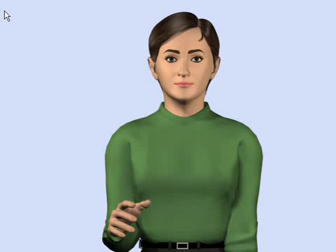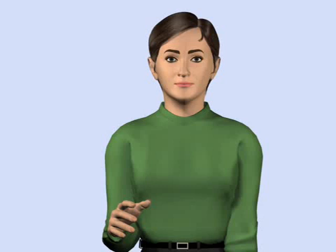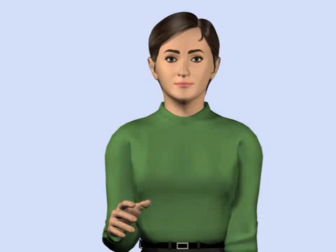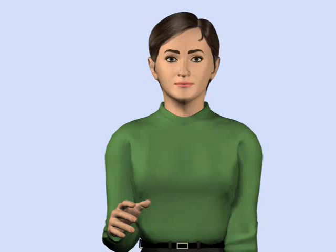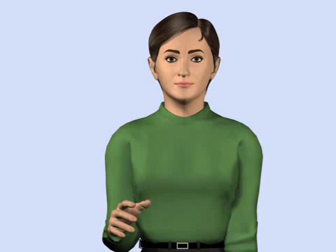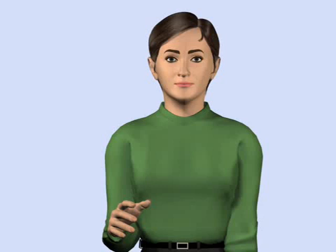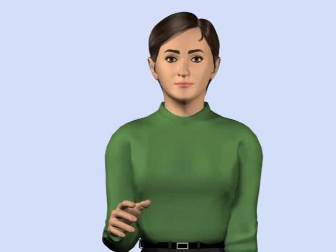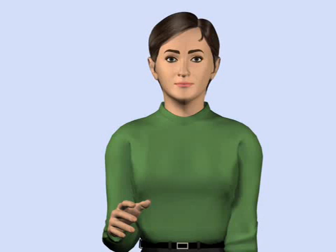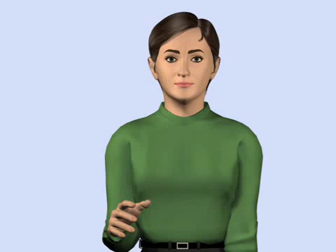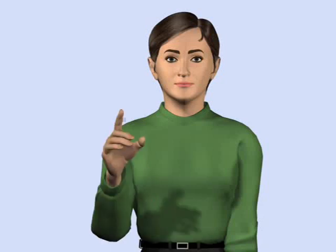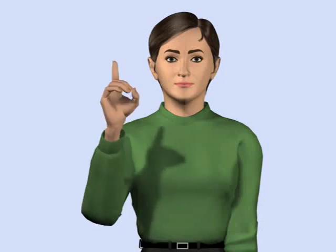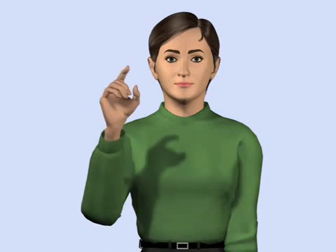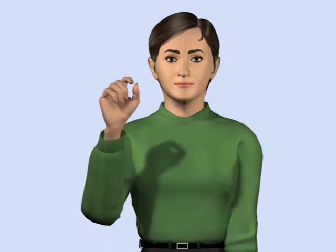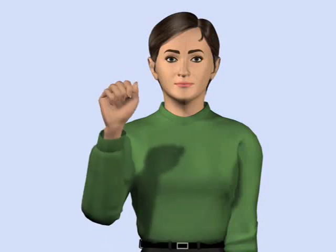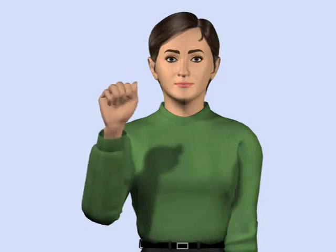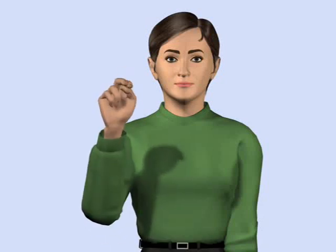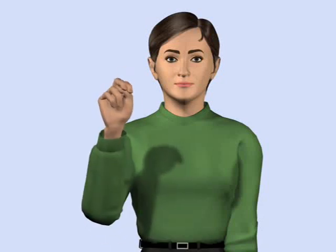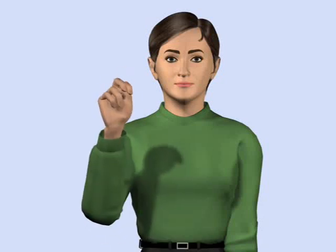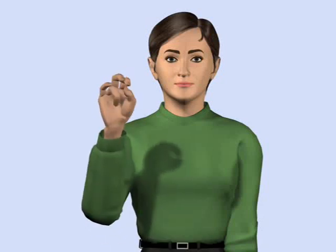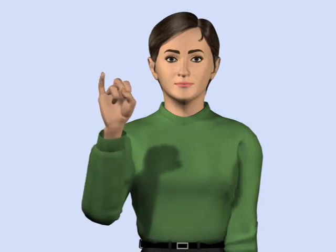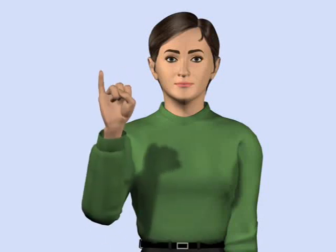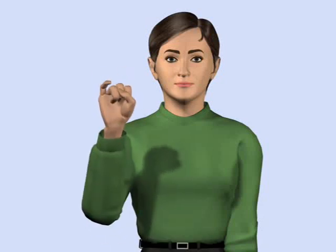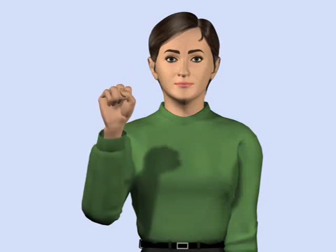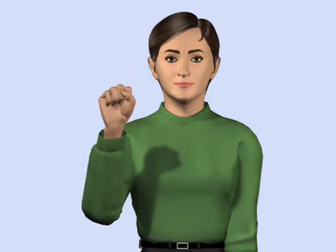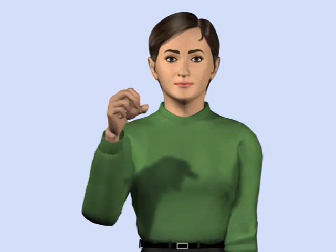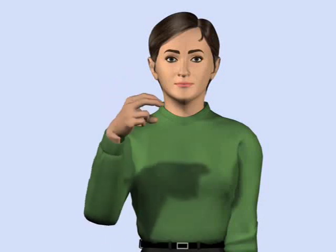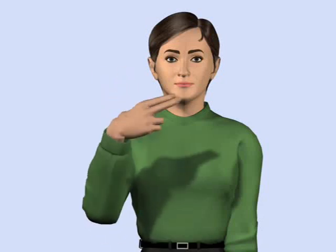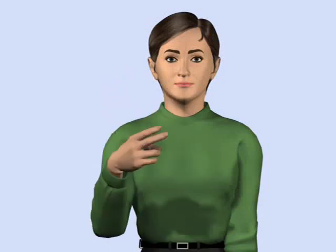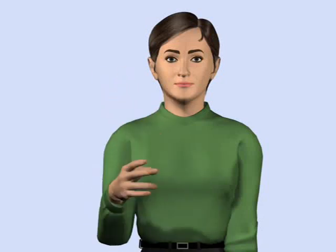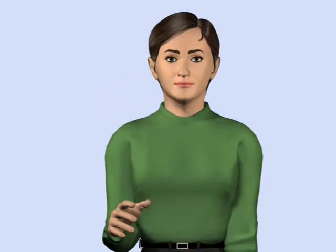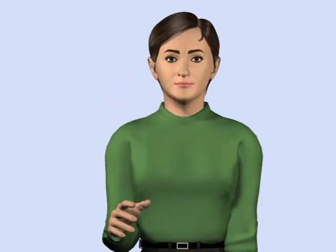danish-pastry